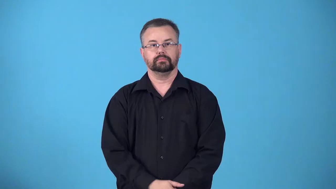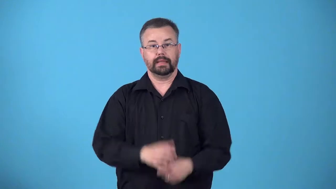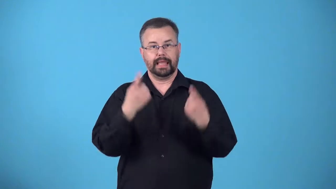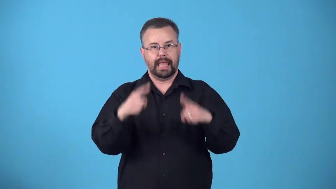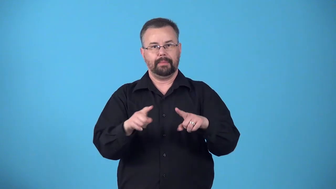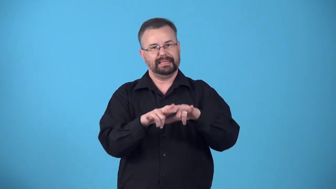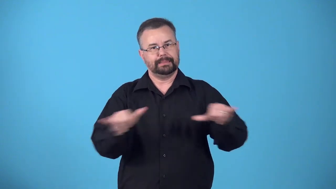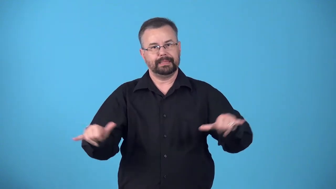contemporize